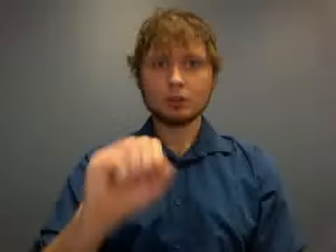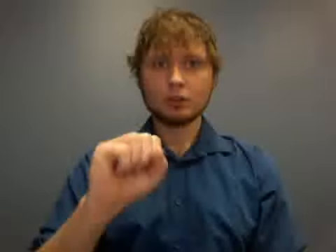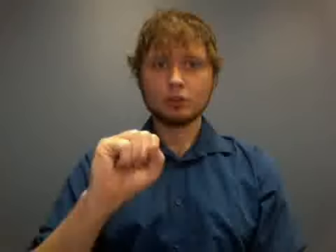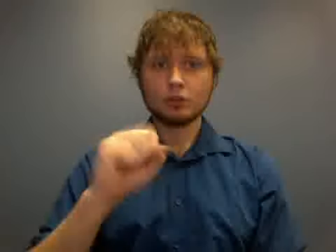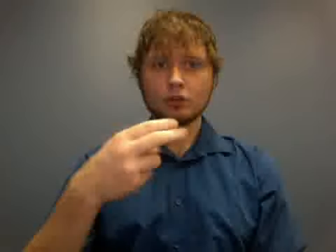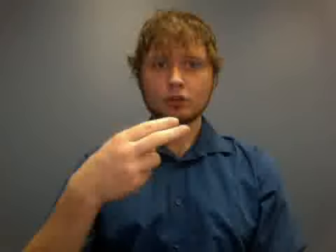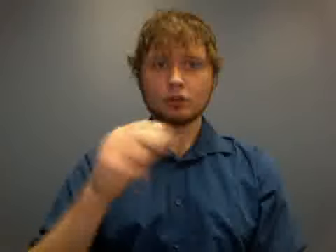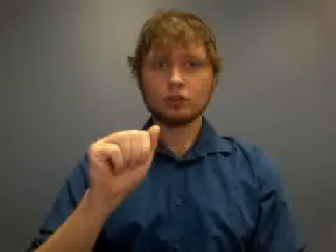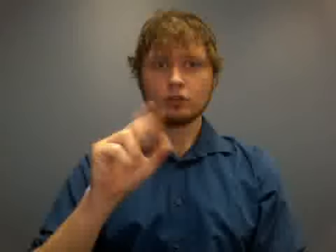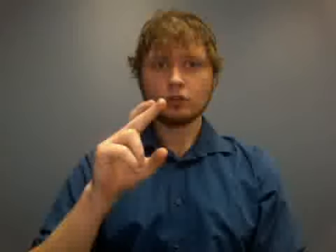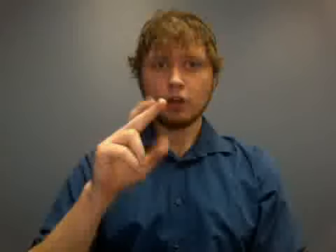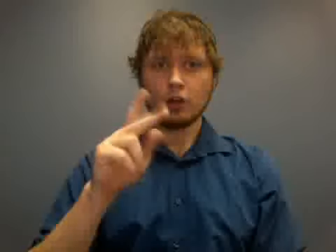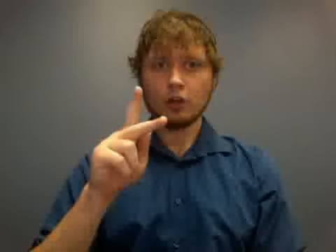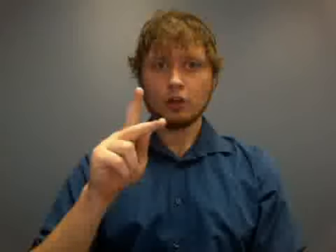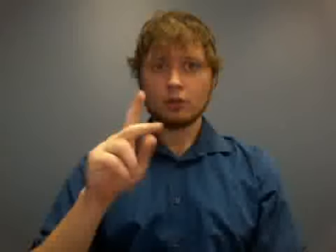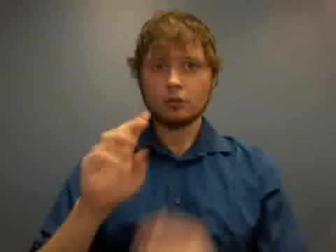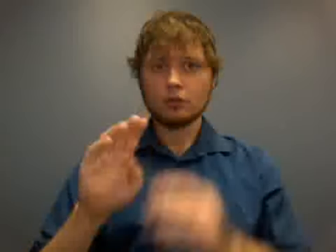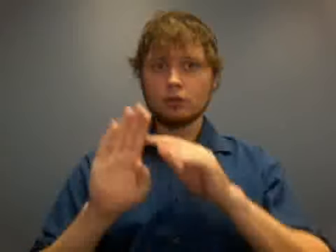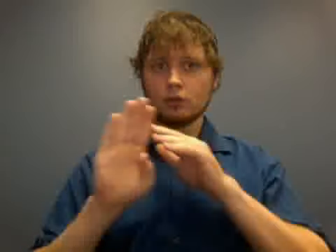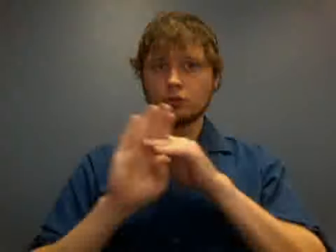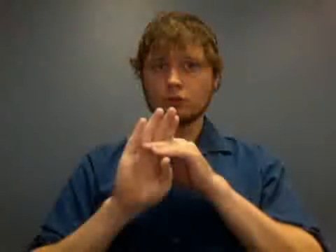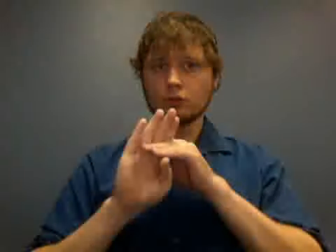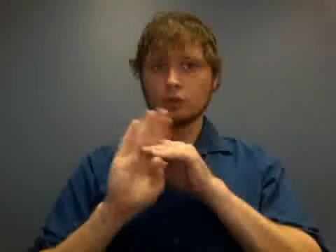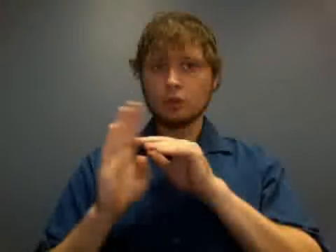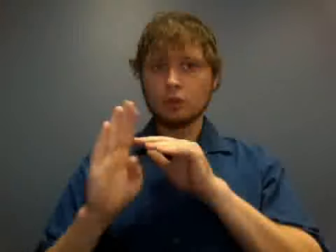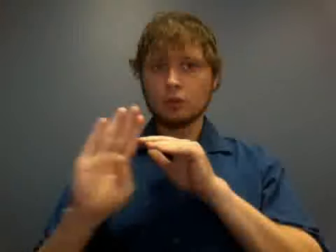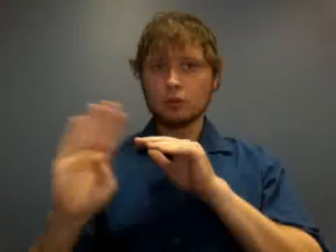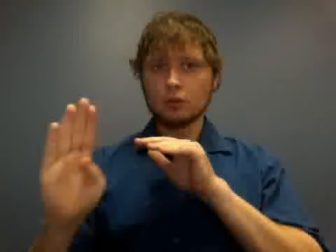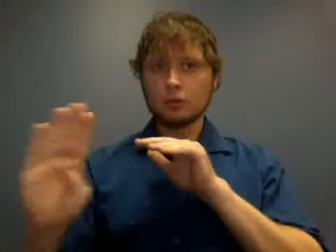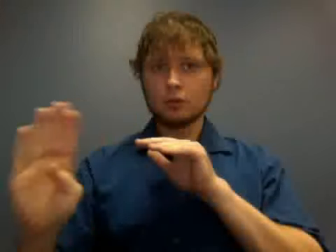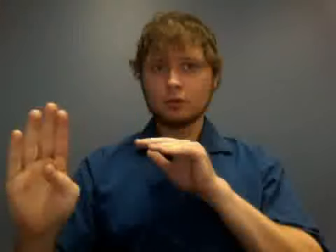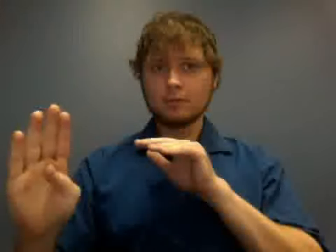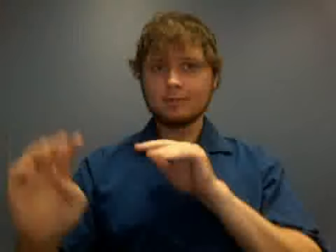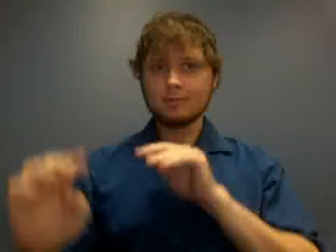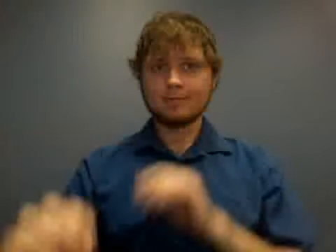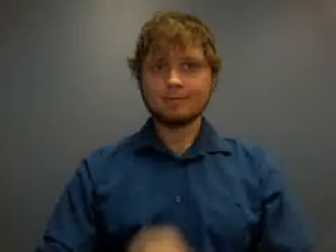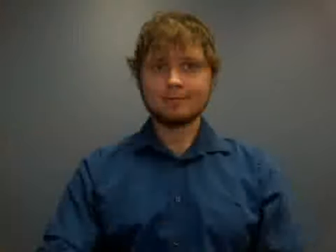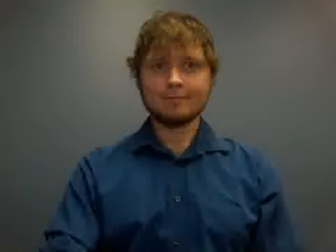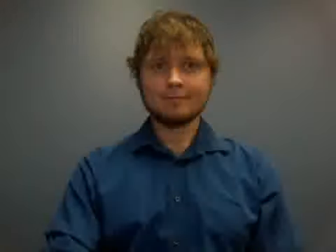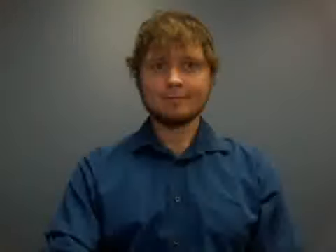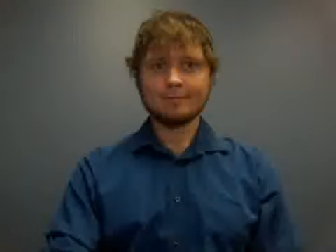Shark